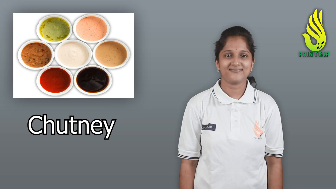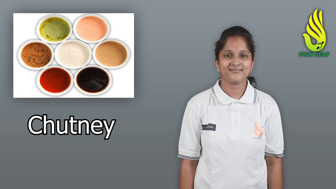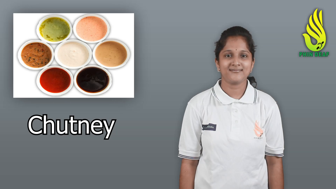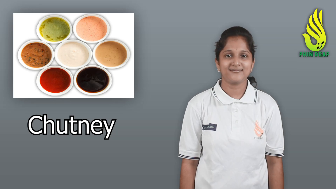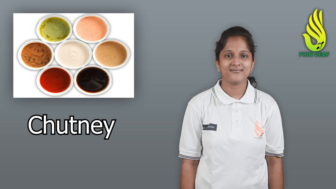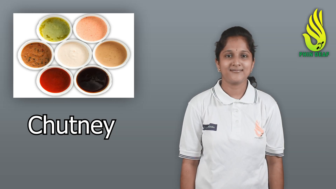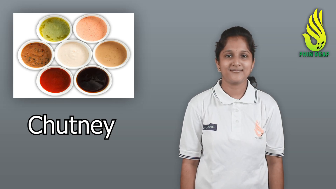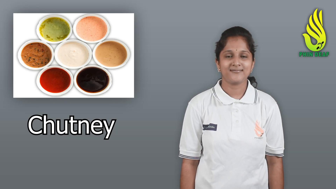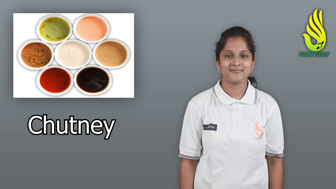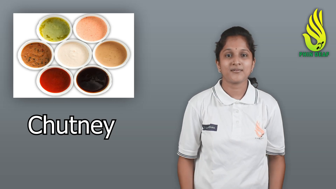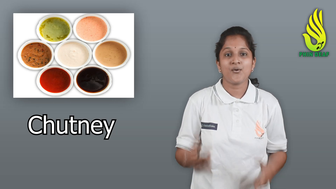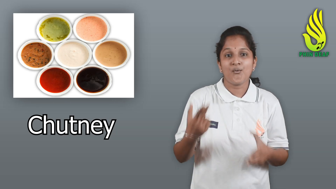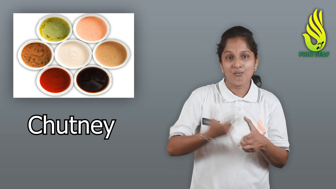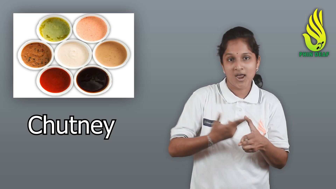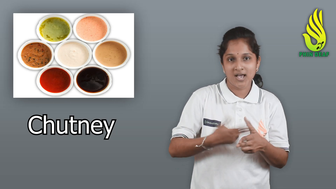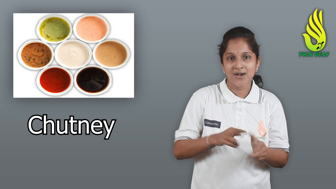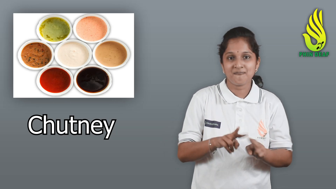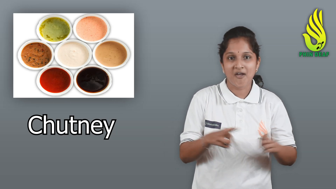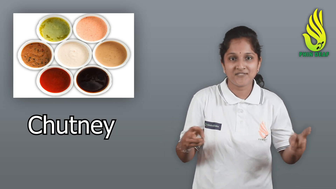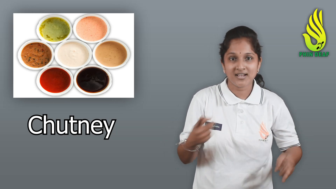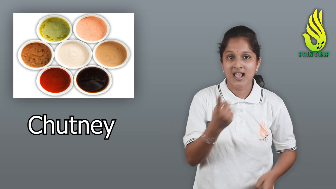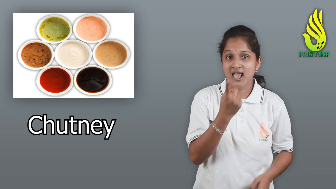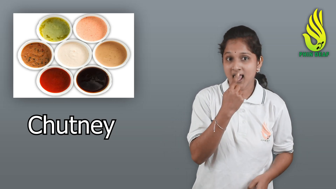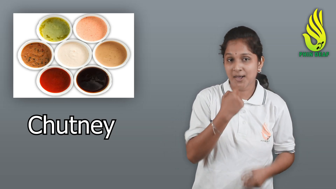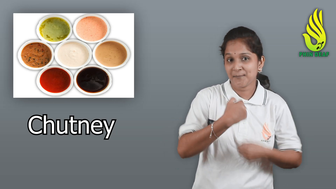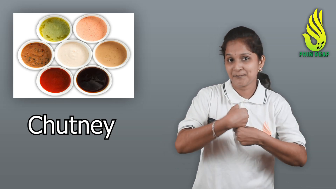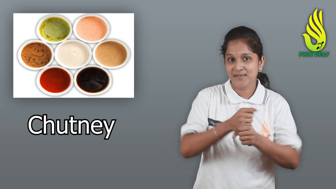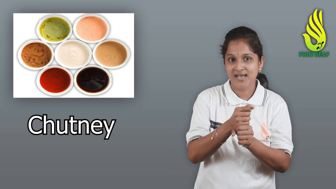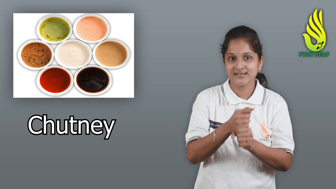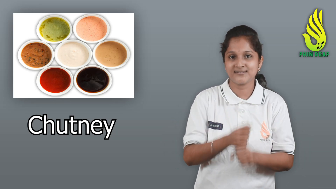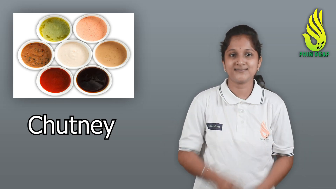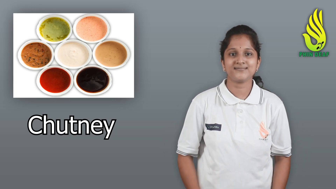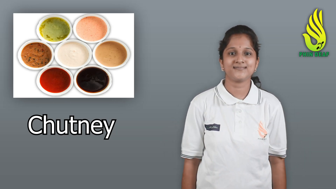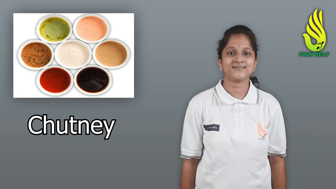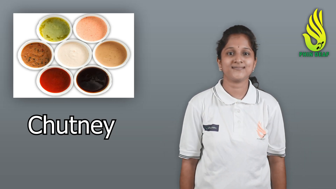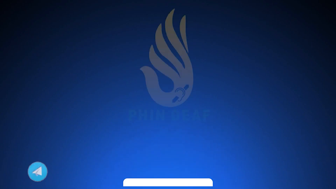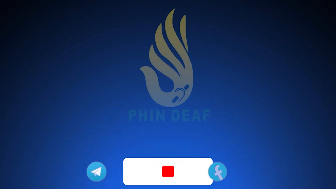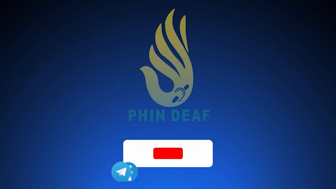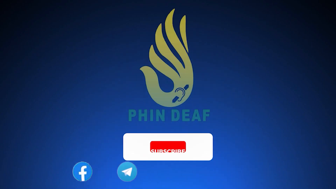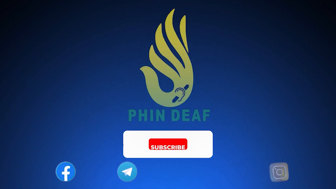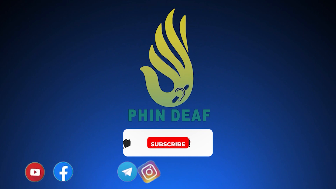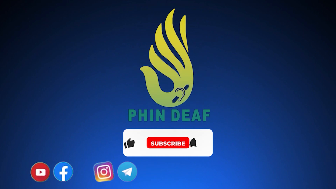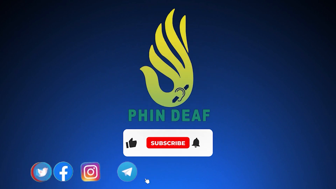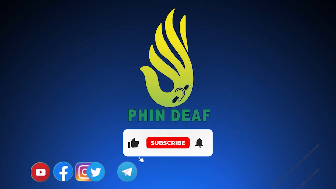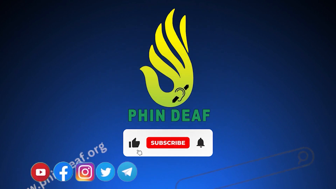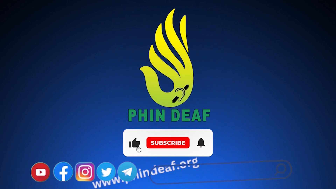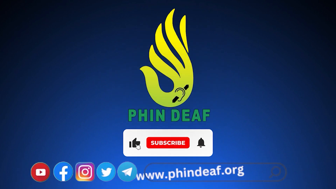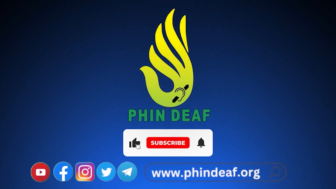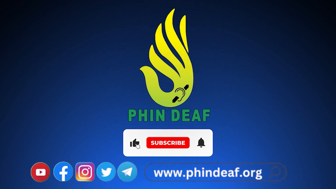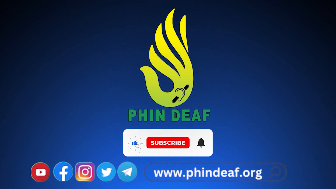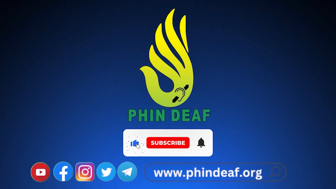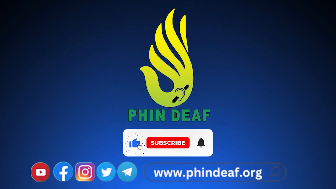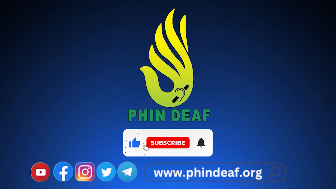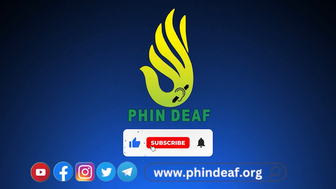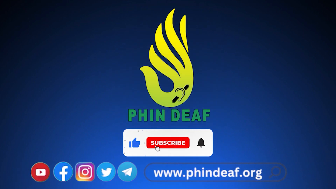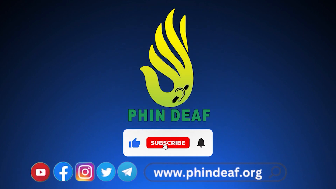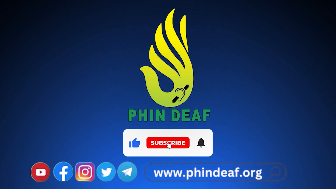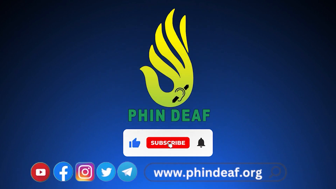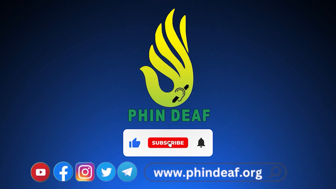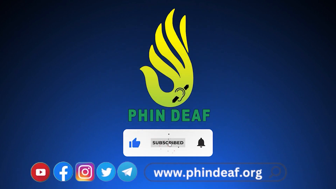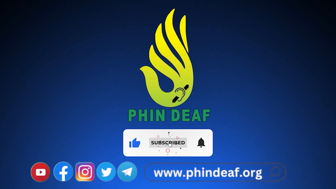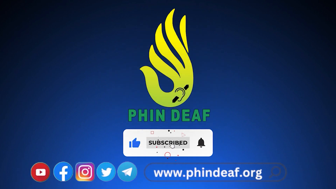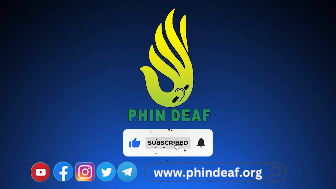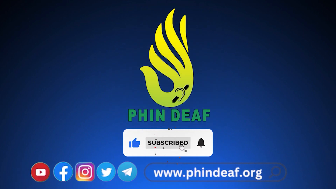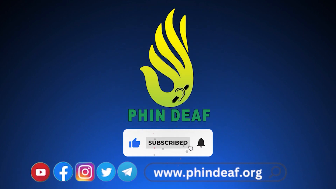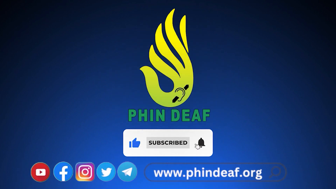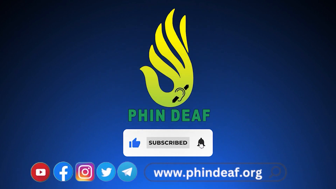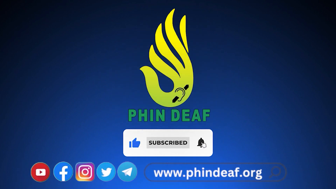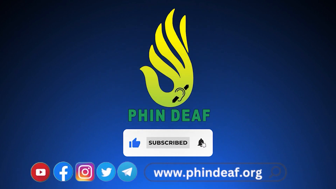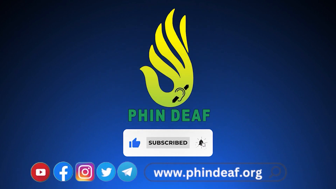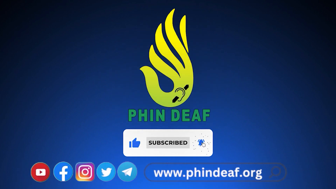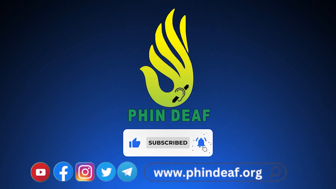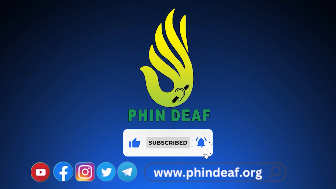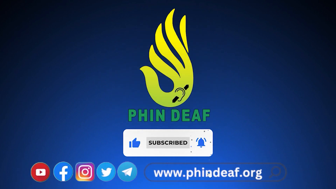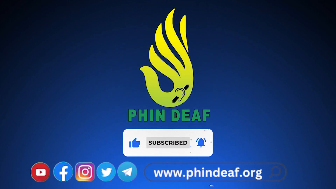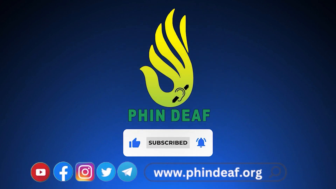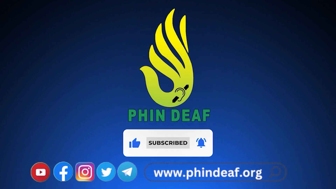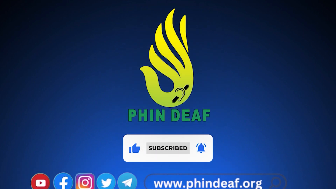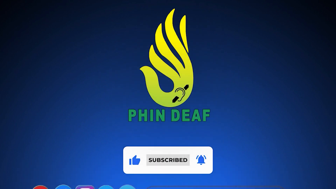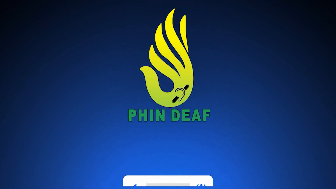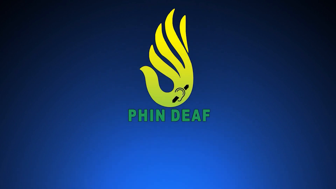Chutney